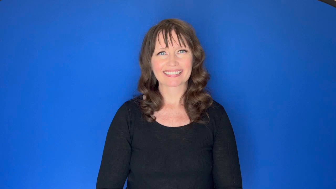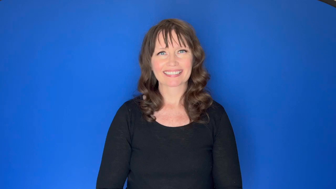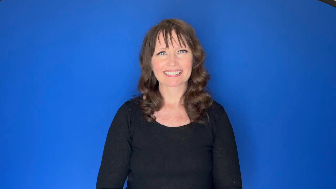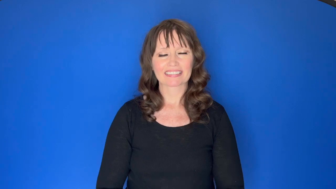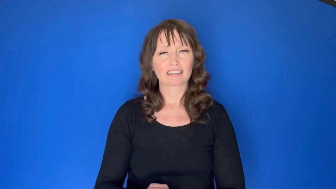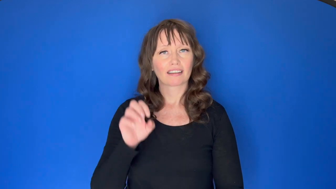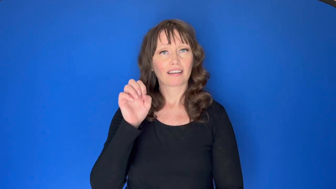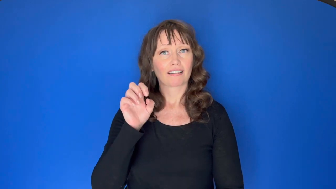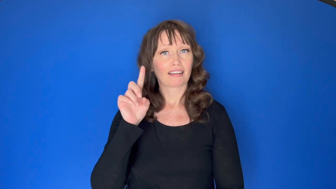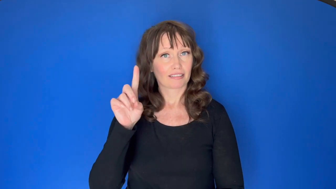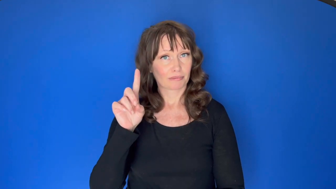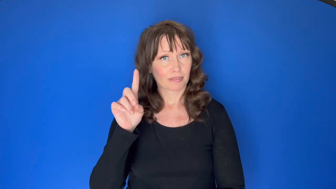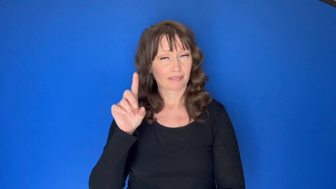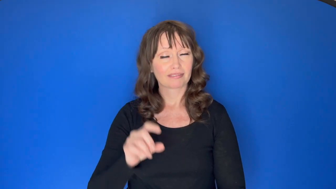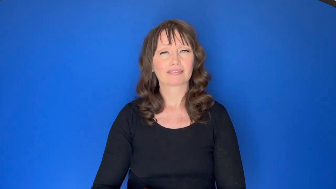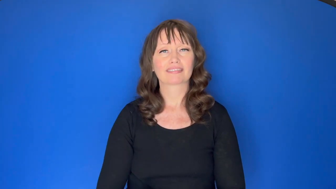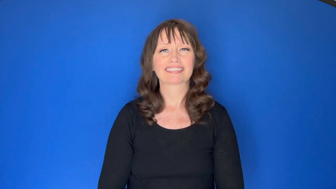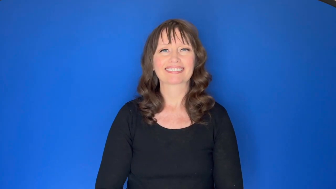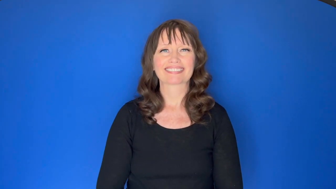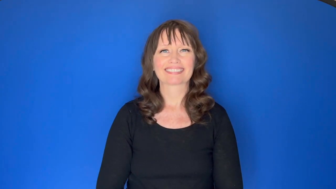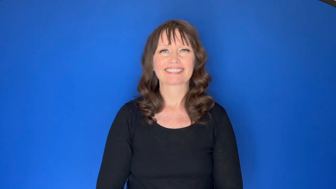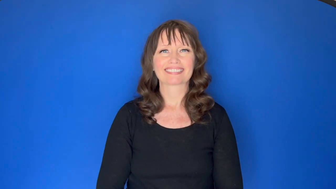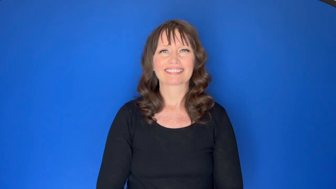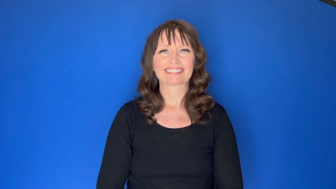Edmonton